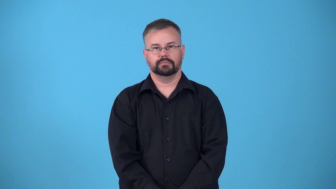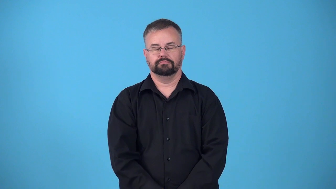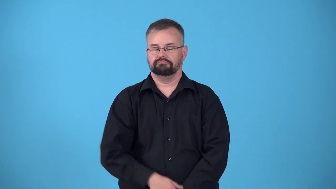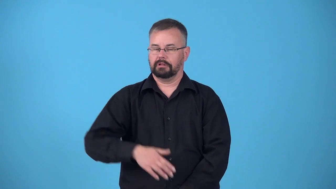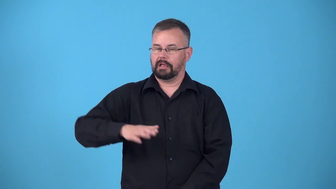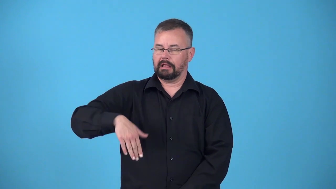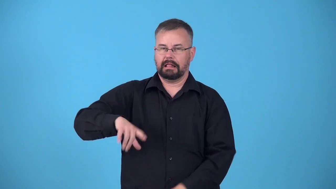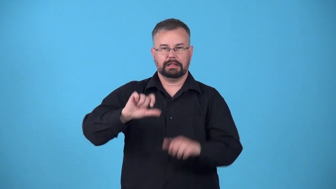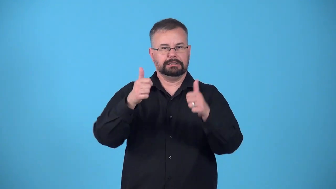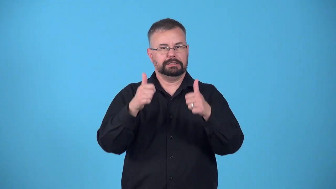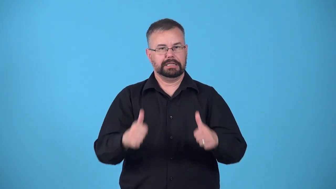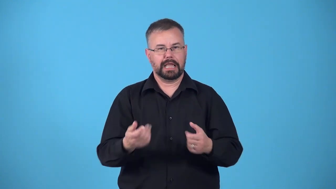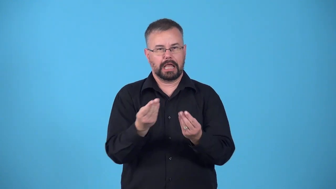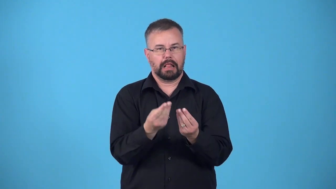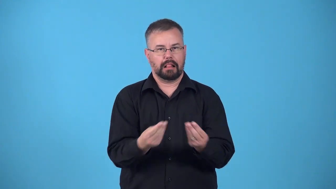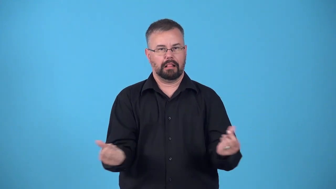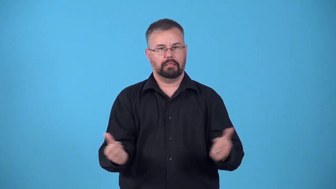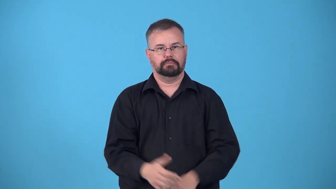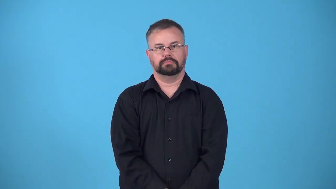uncorrupted,unspoiled